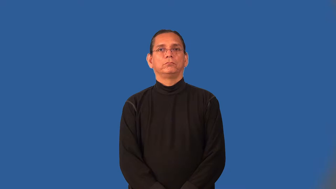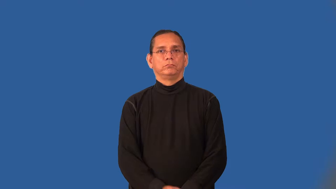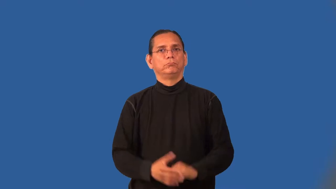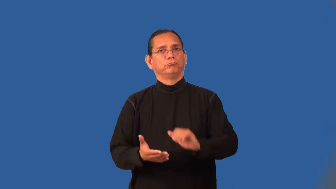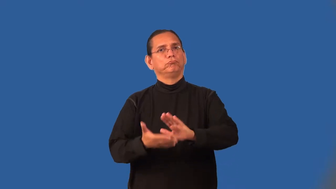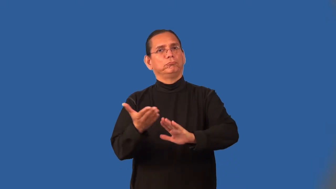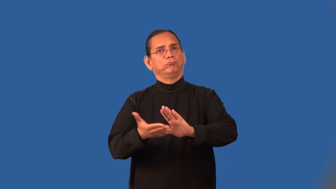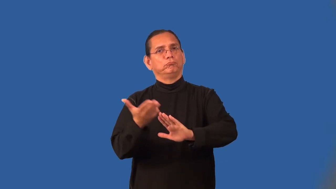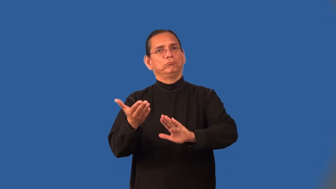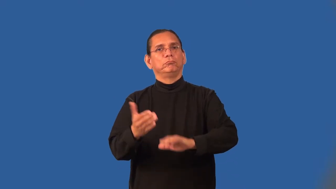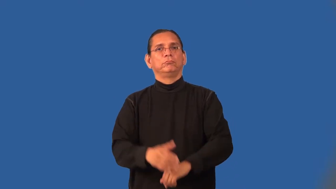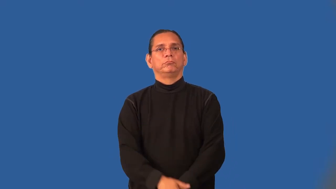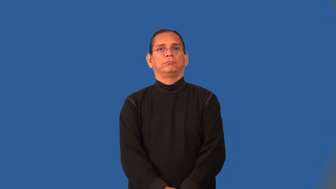preside